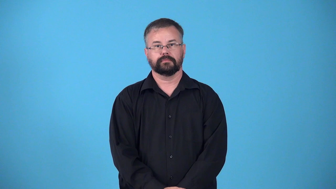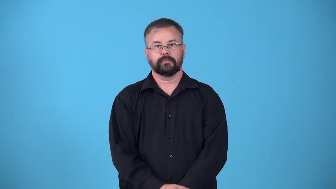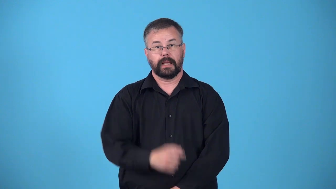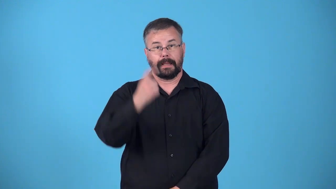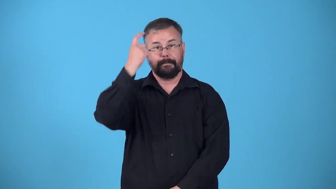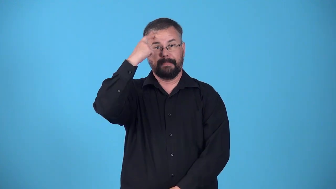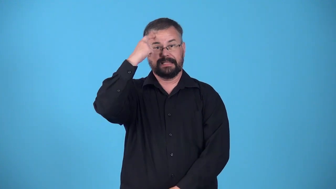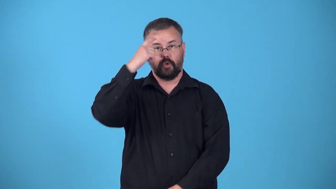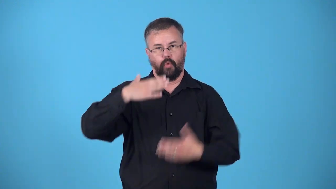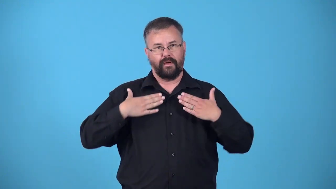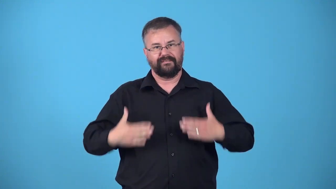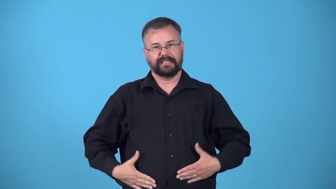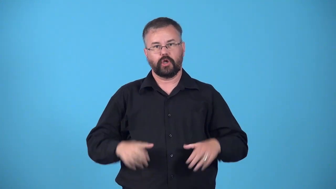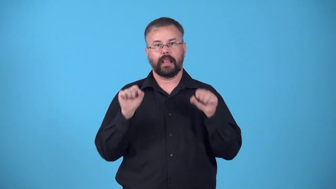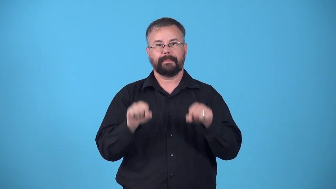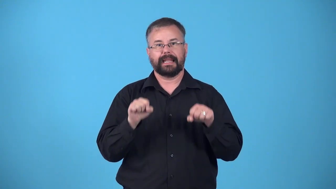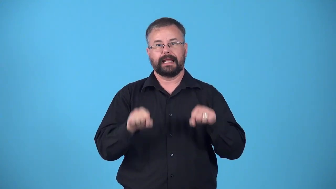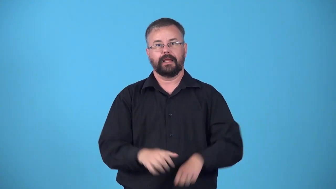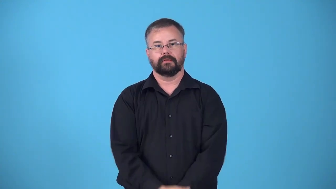faculty